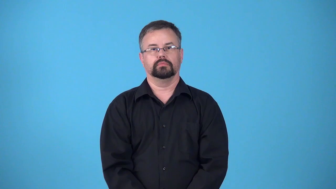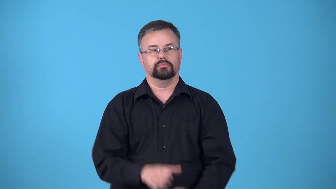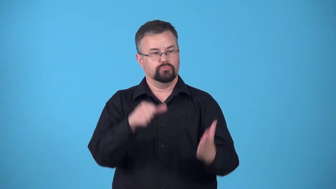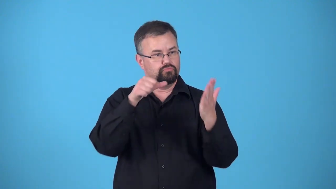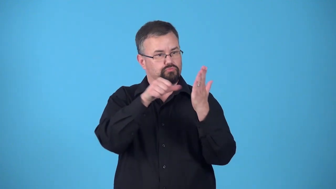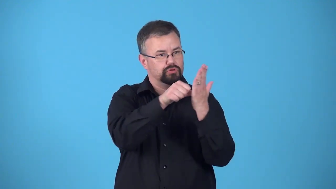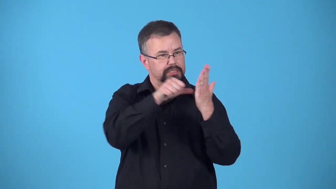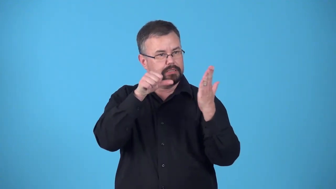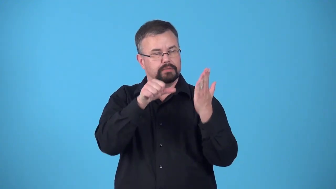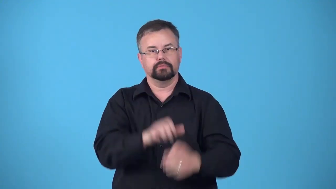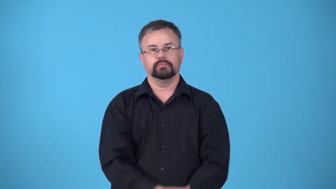buzz